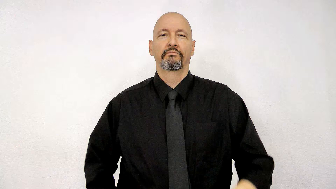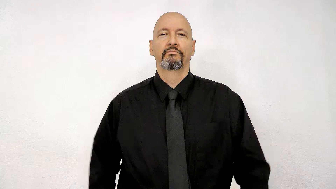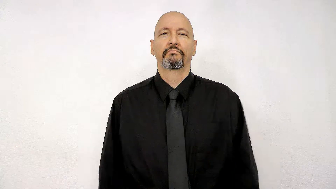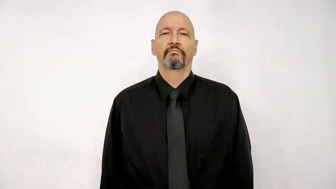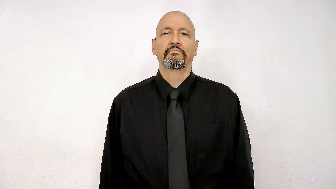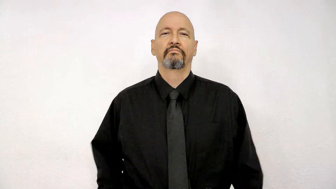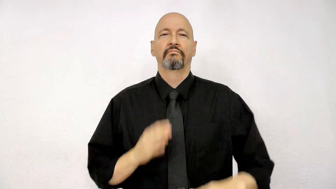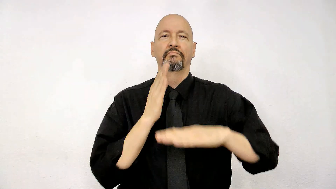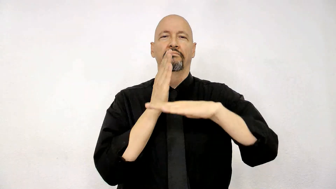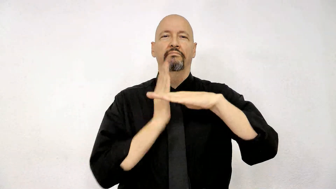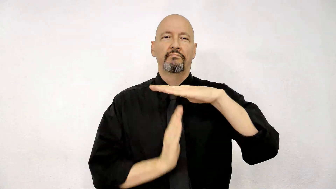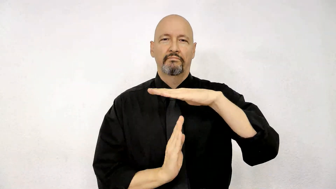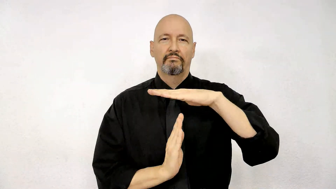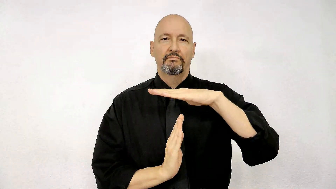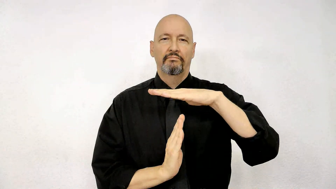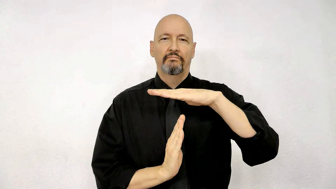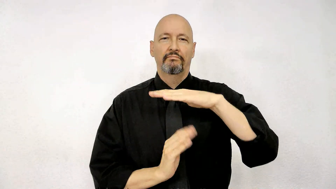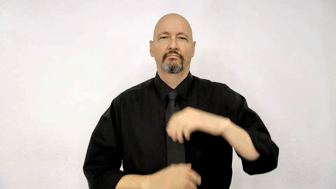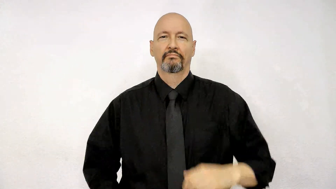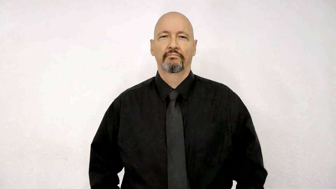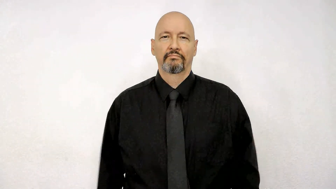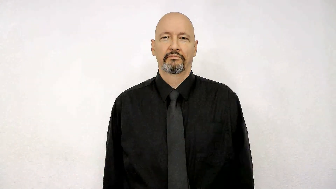humble version